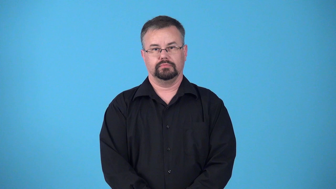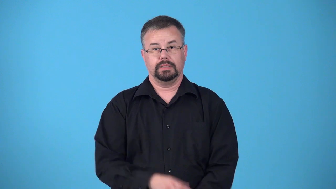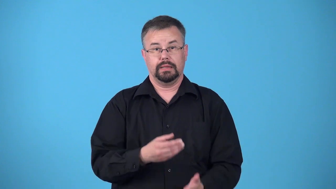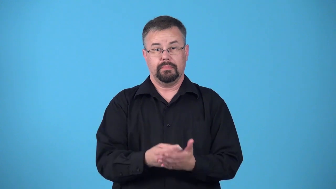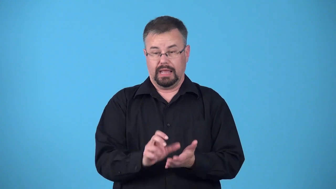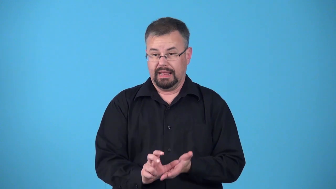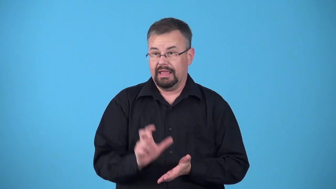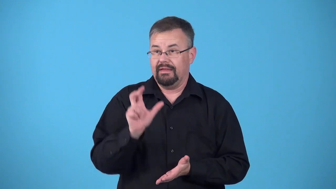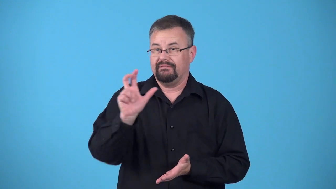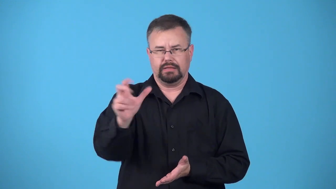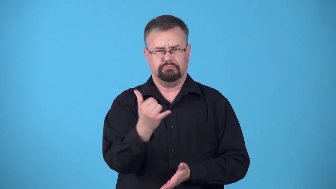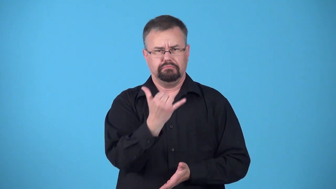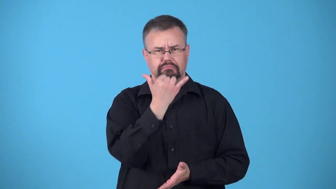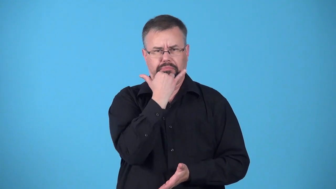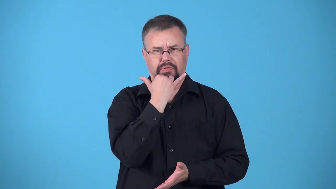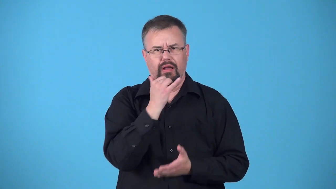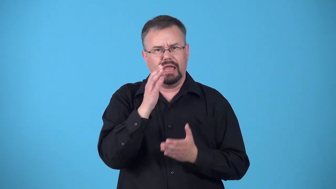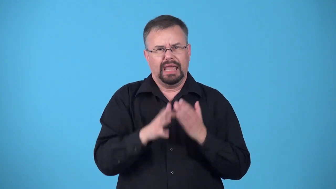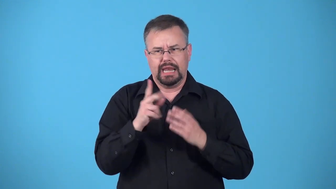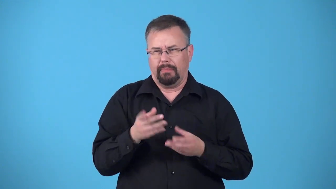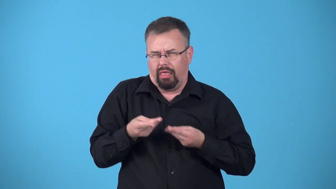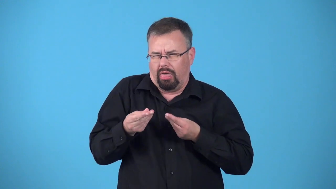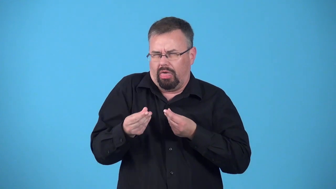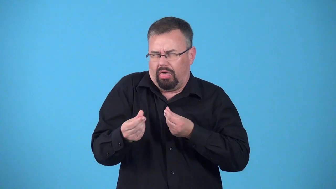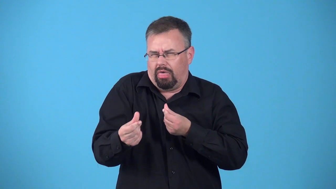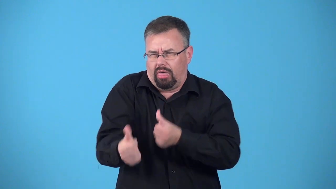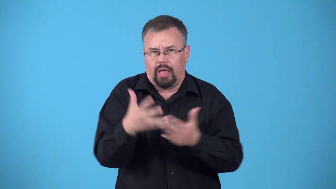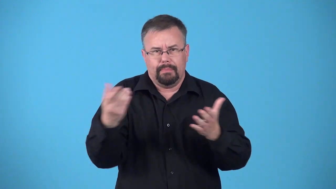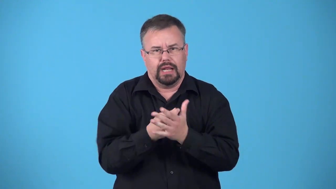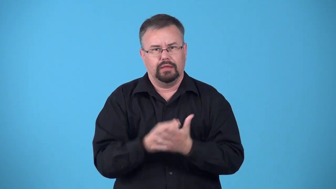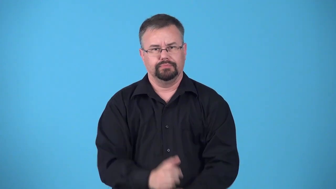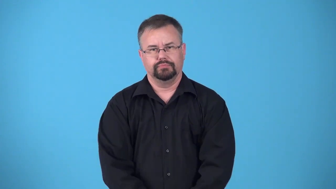money pit